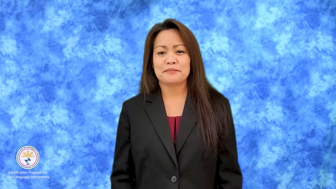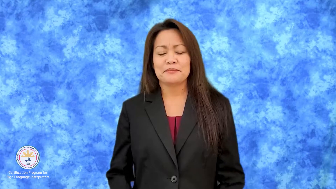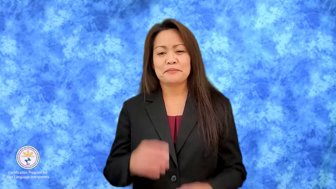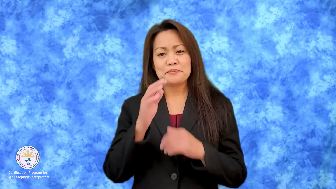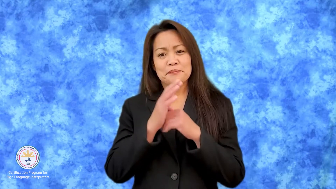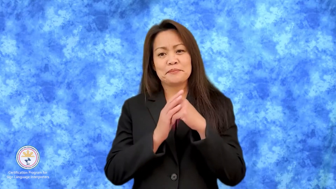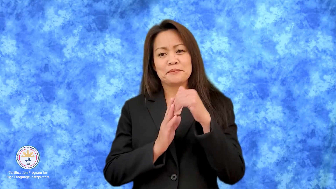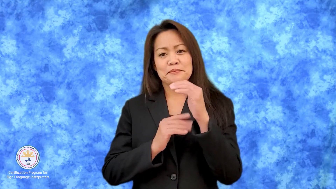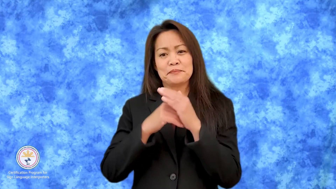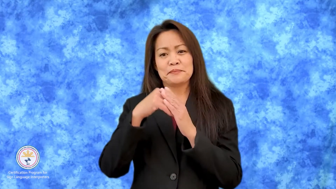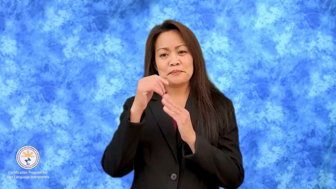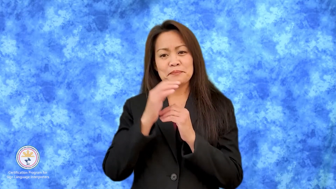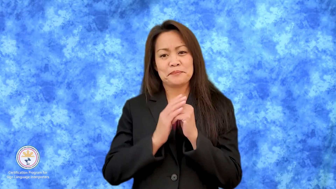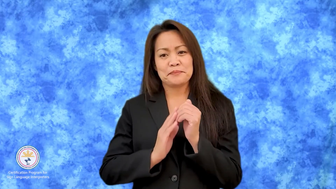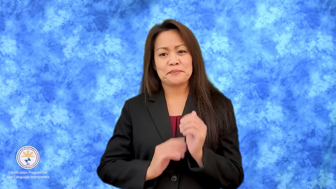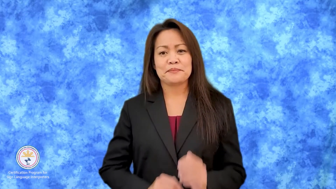Comfortable